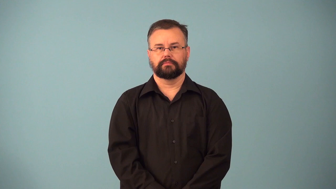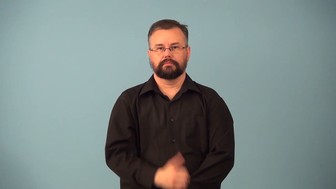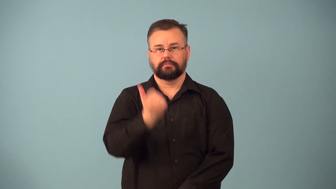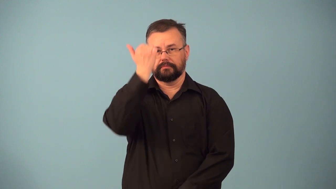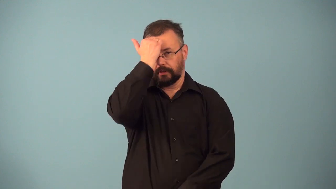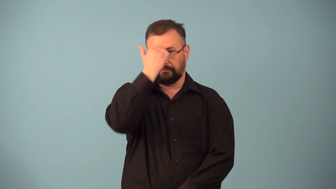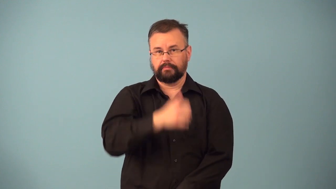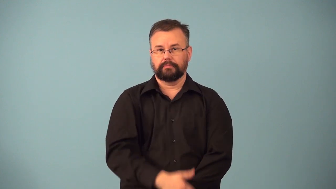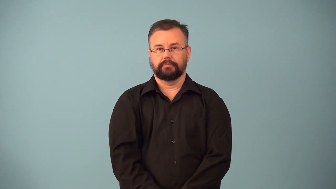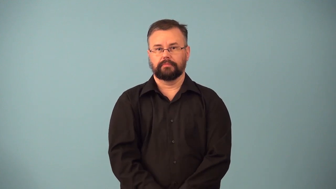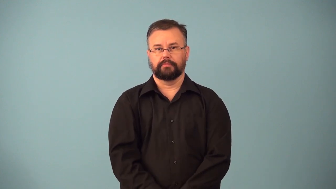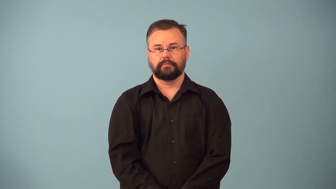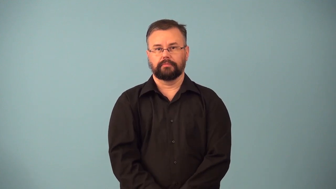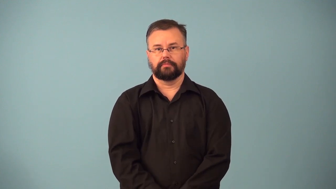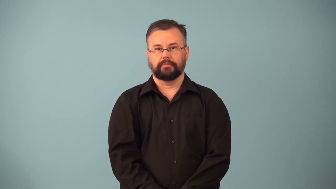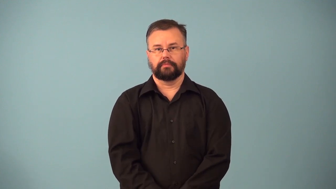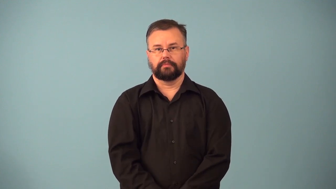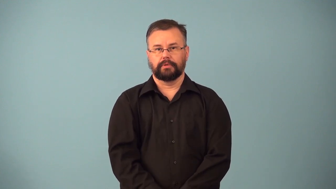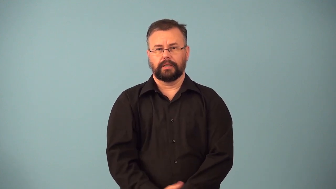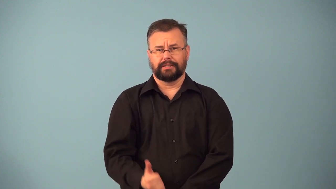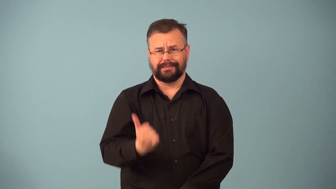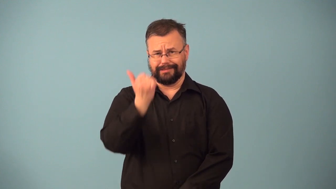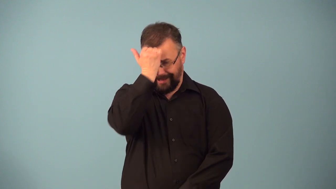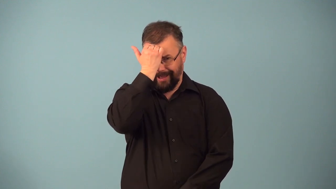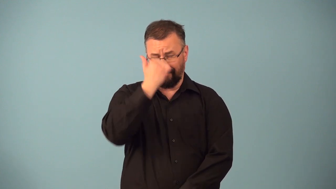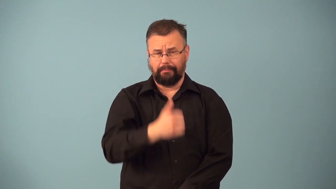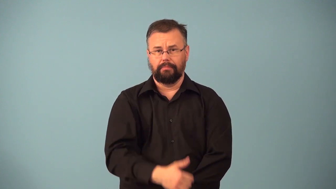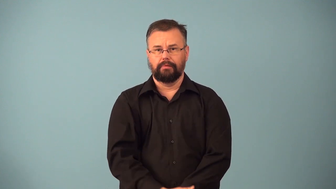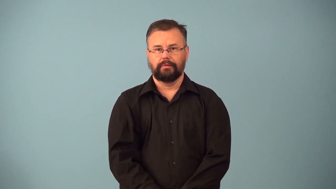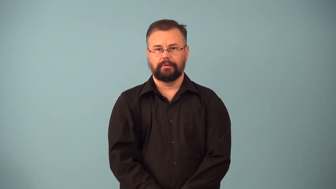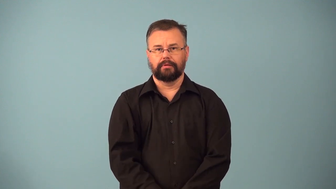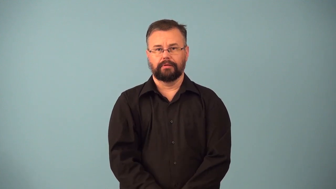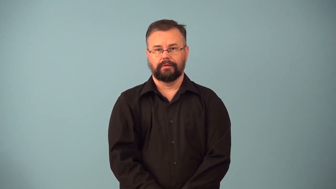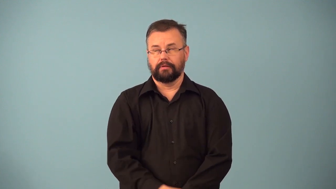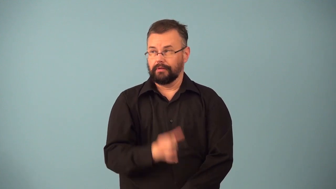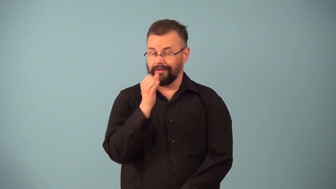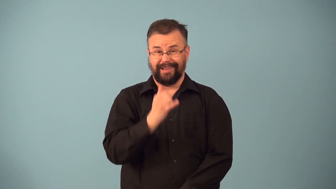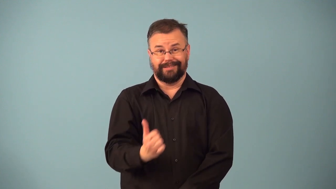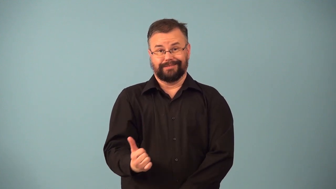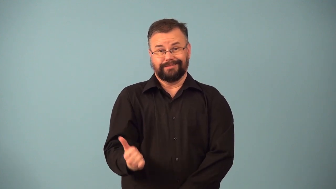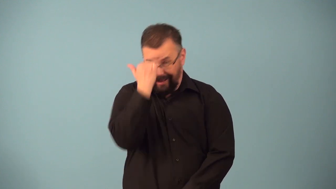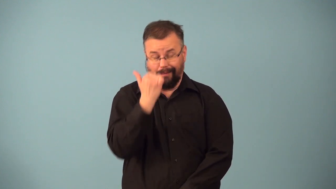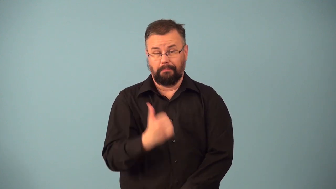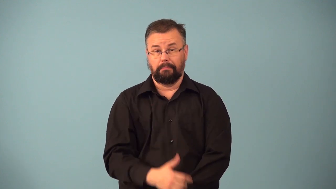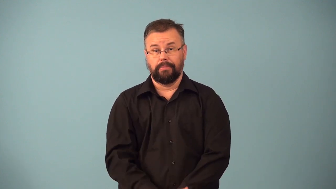stupid,stupider,stupidest,dumber,dumbest,dopier,dopiest